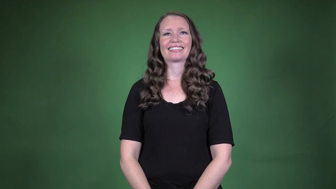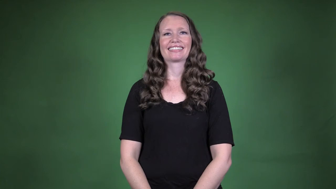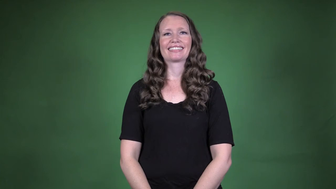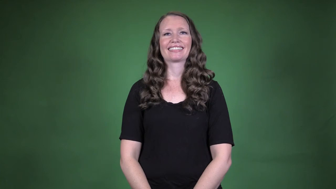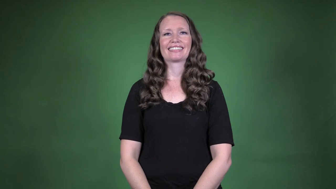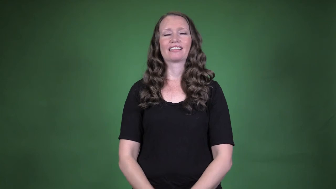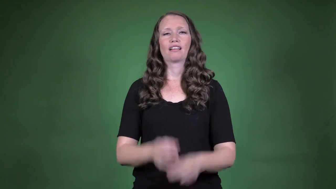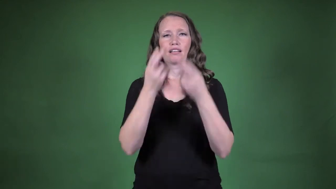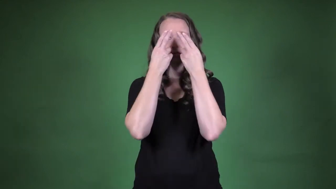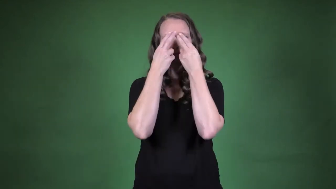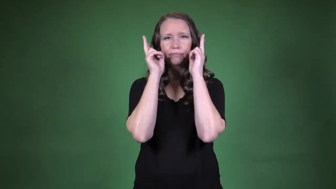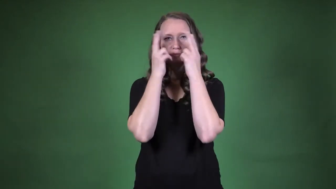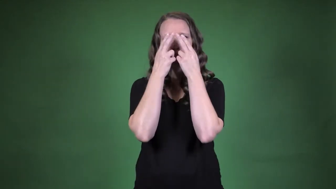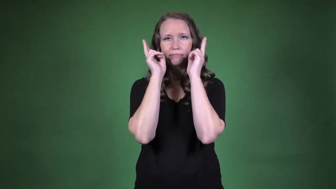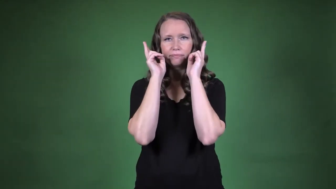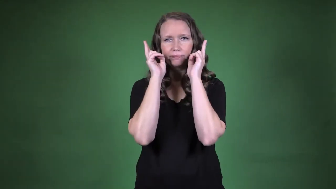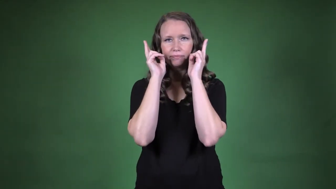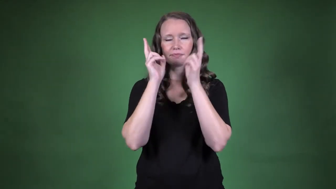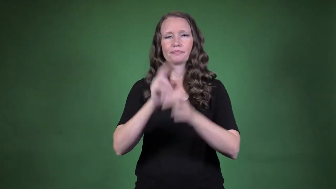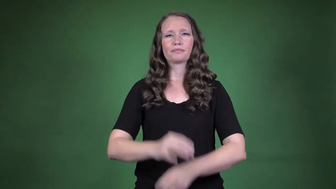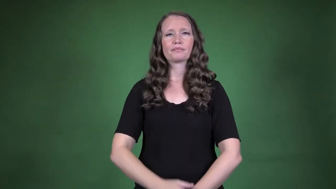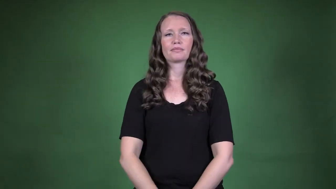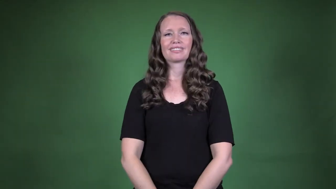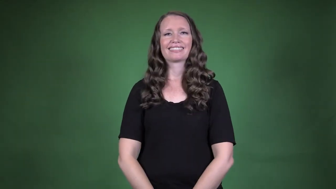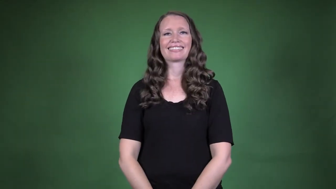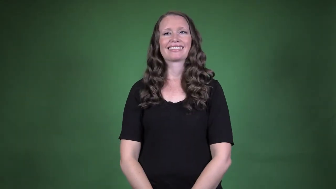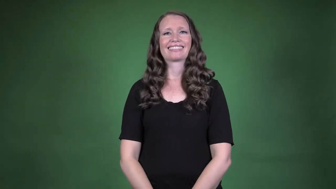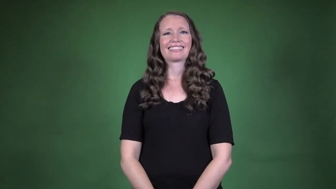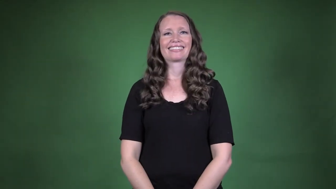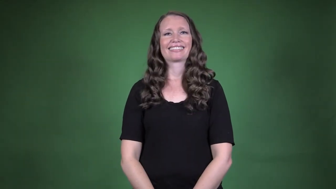halloween